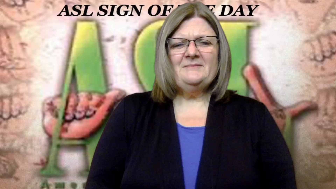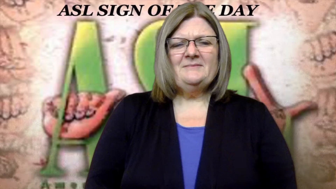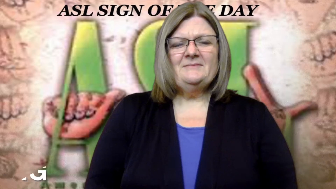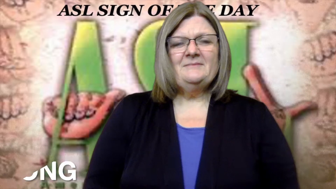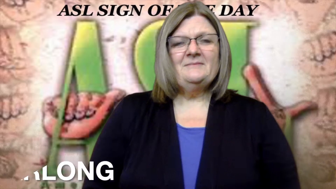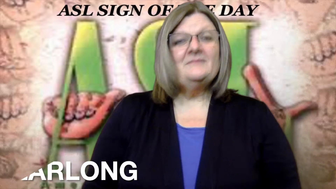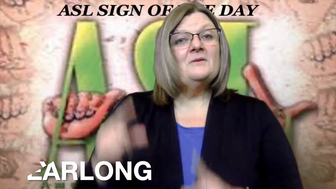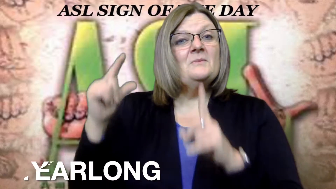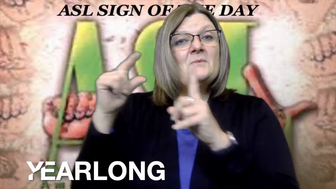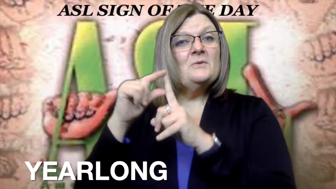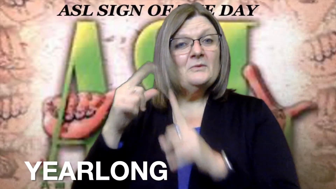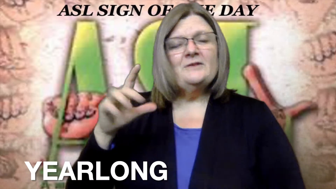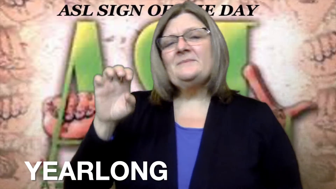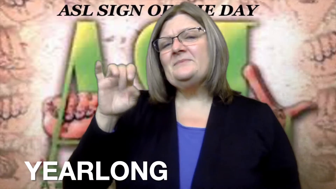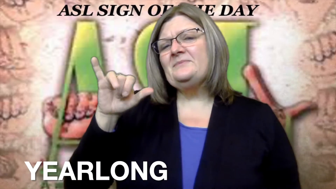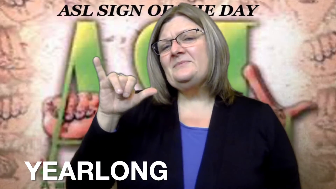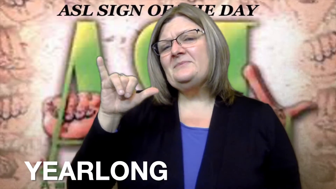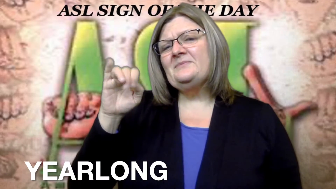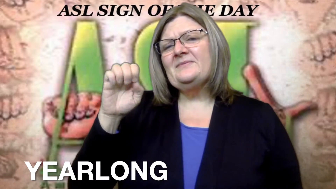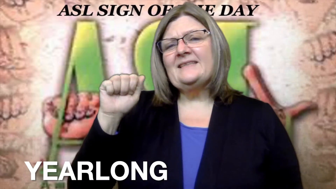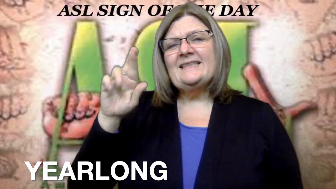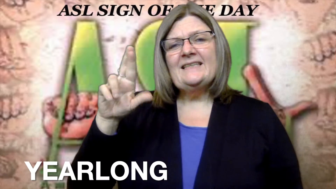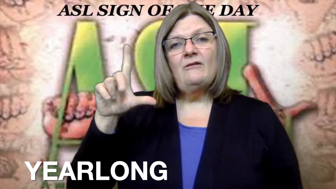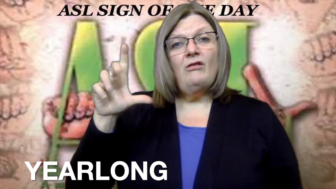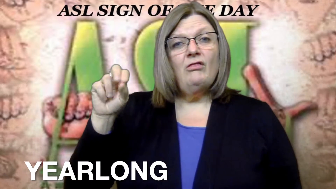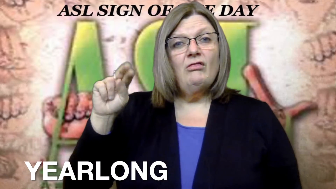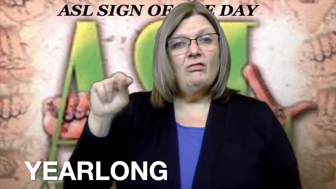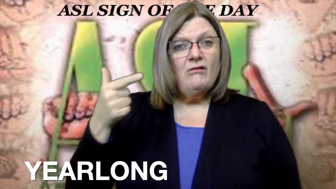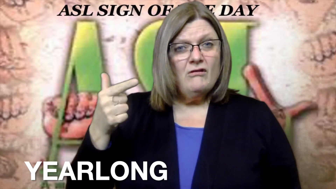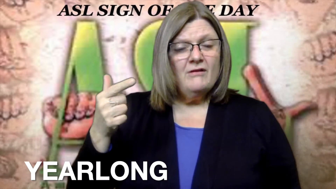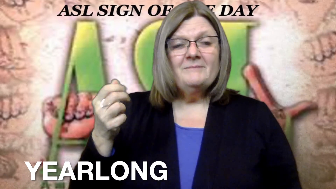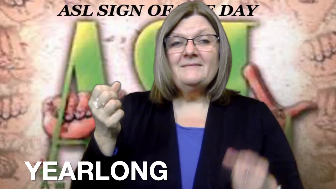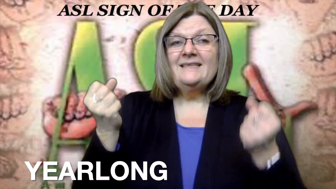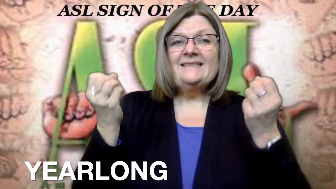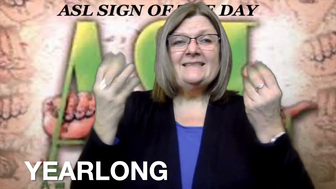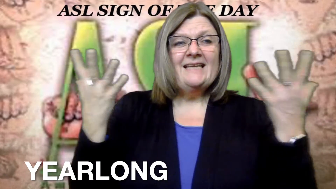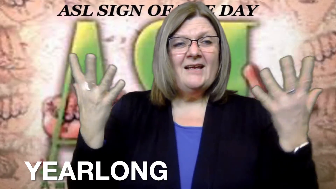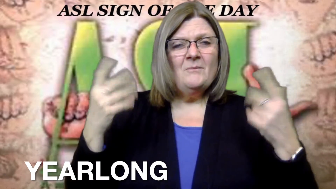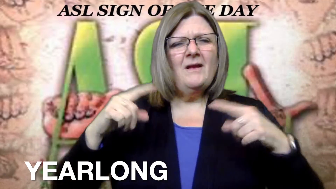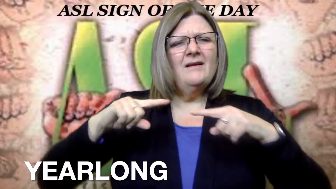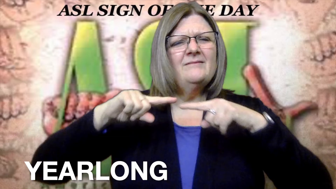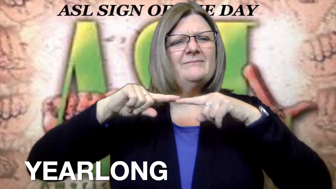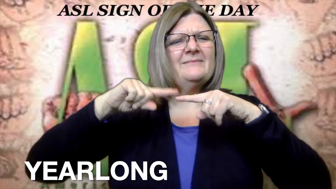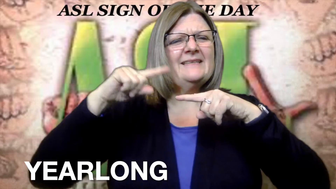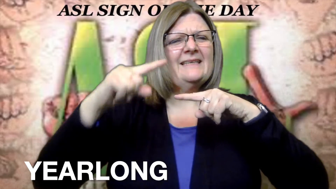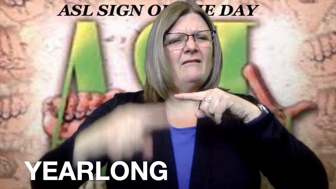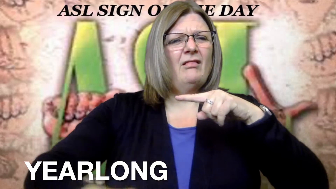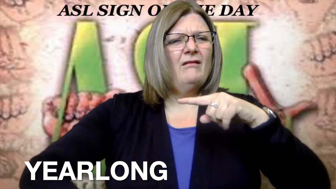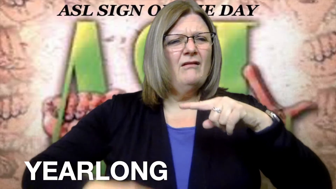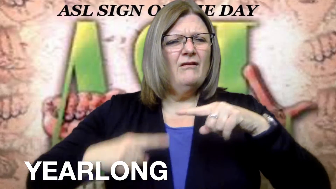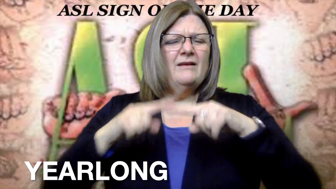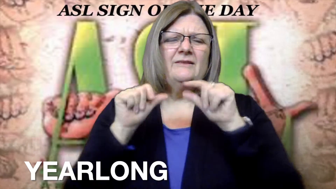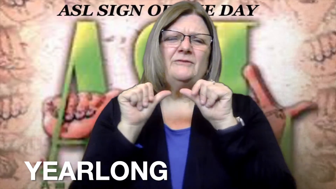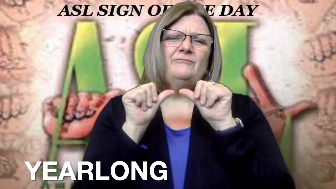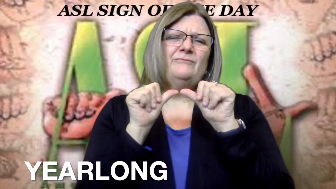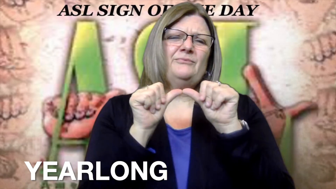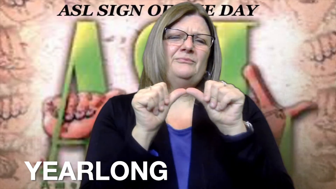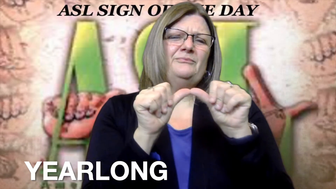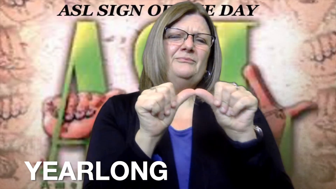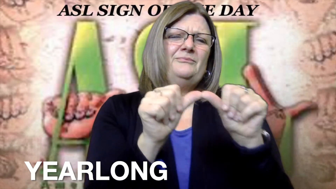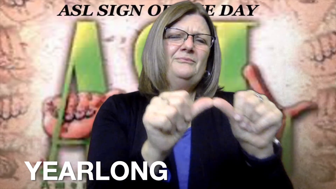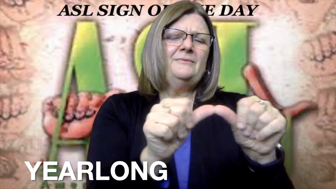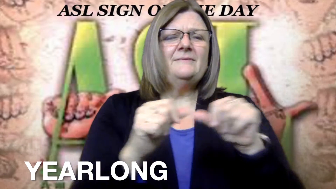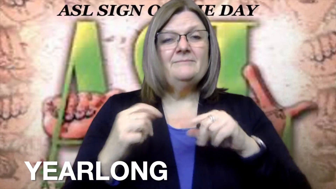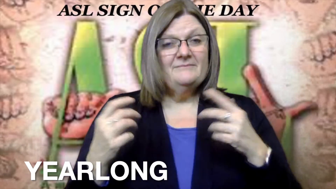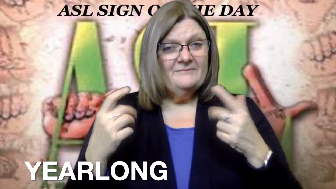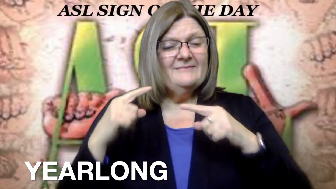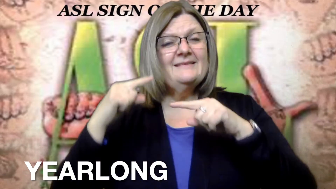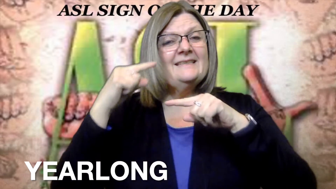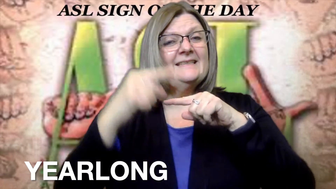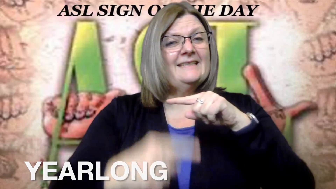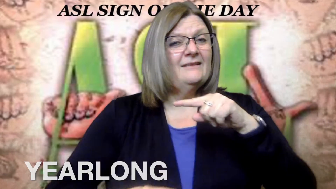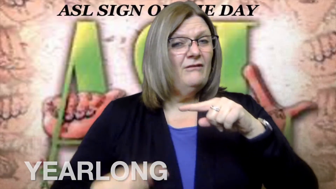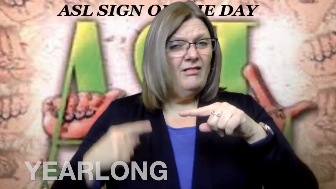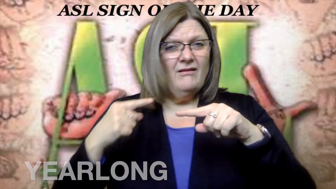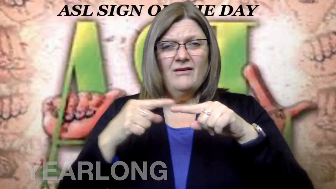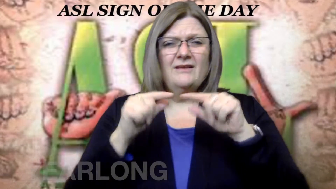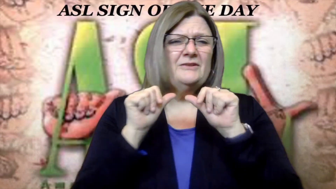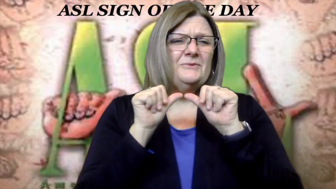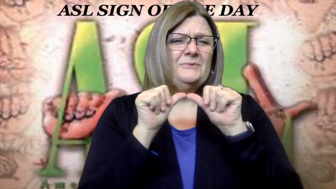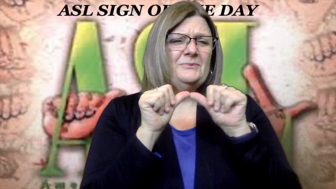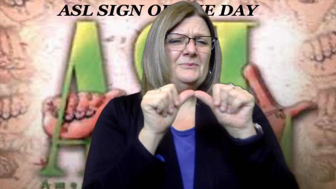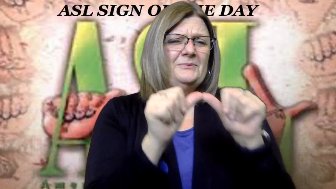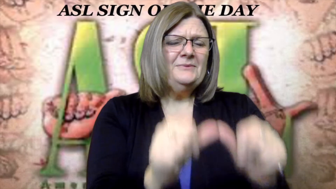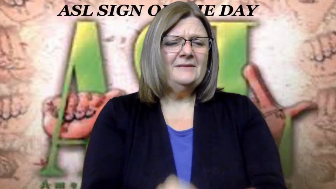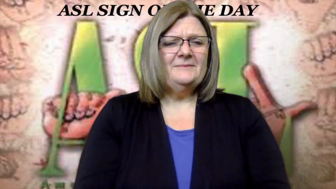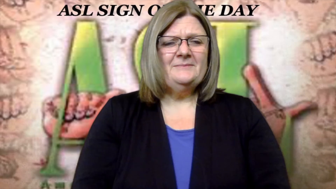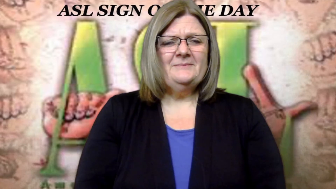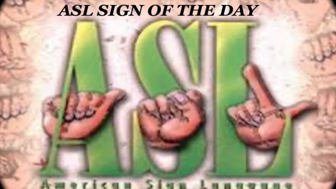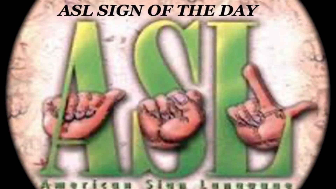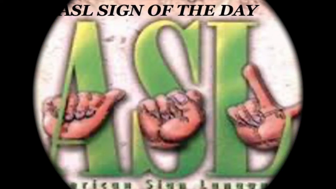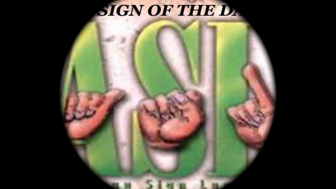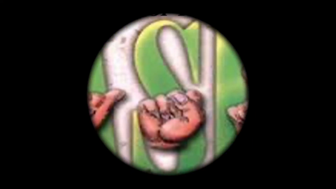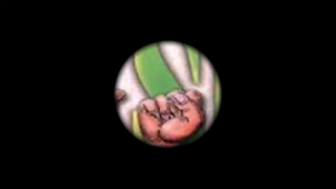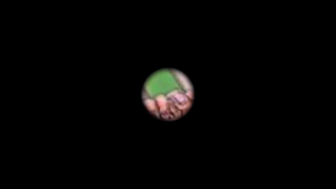YEARLONG